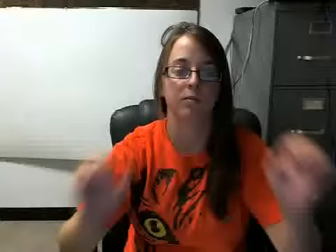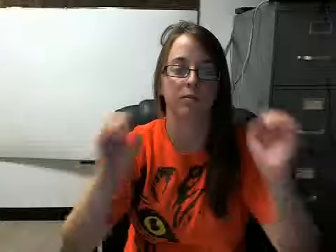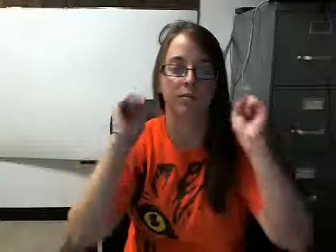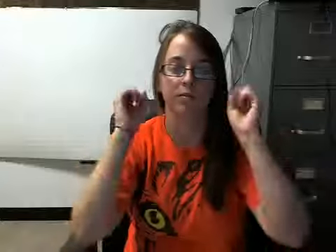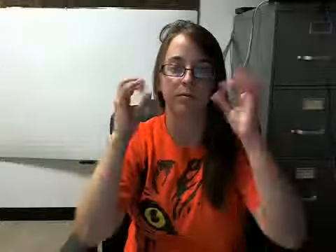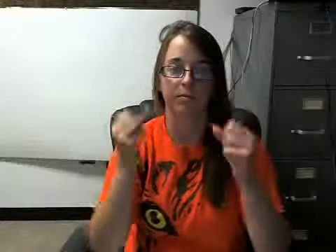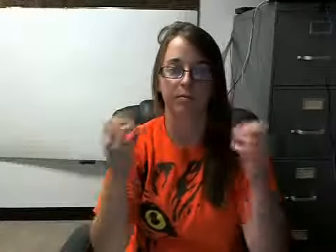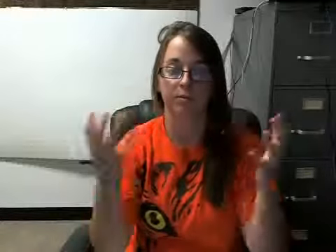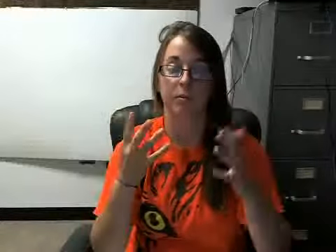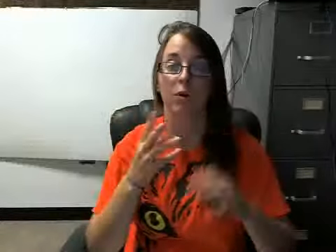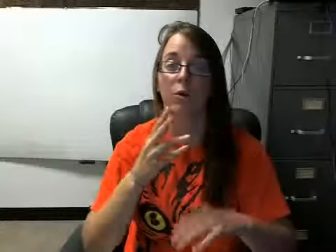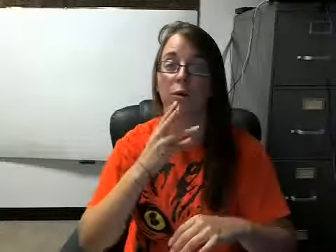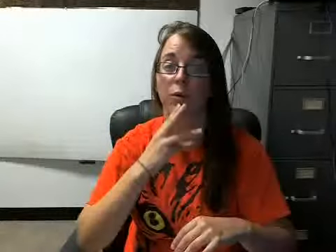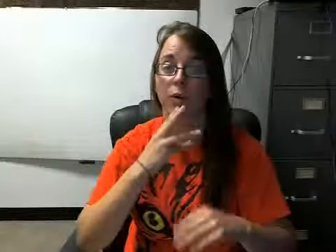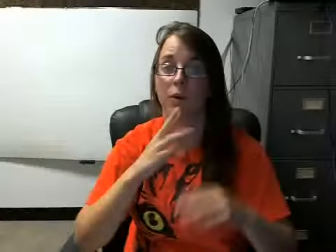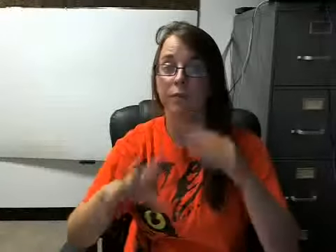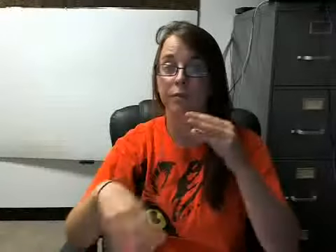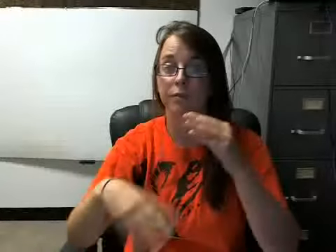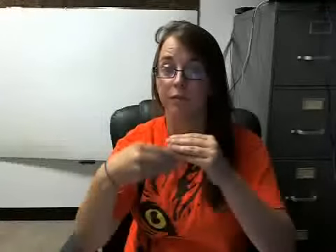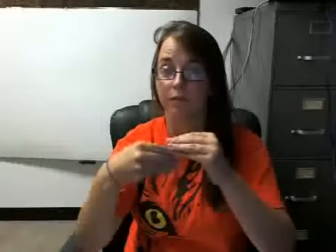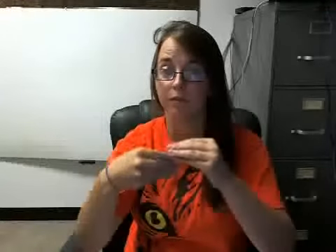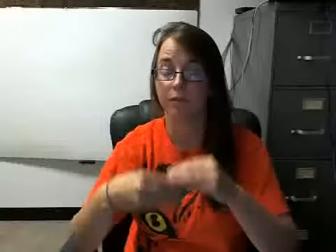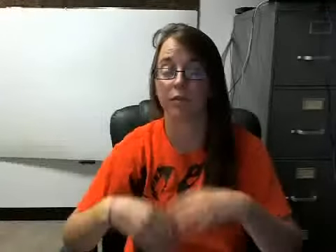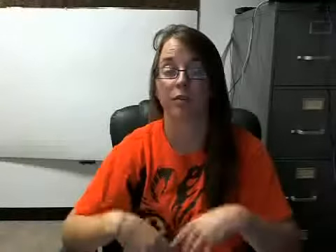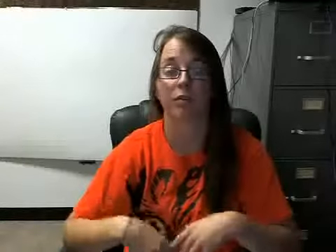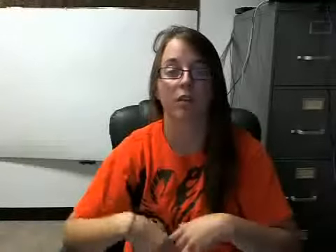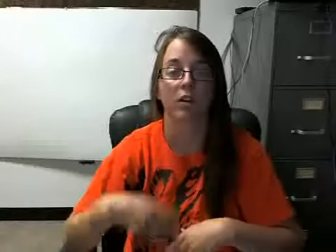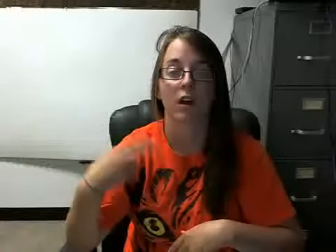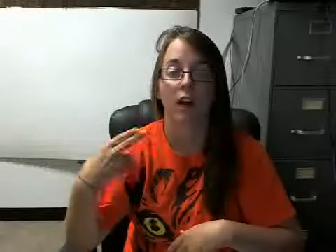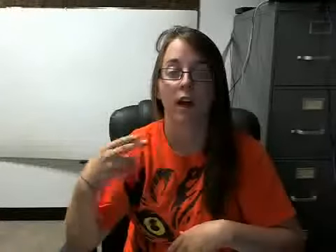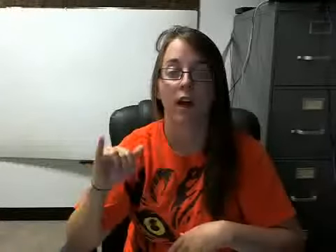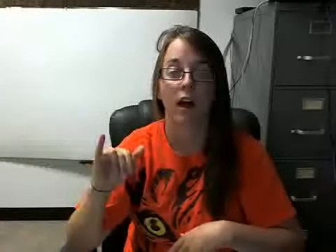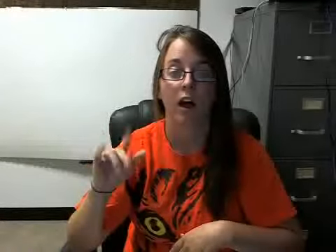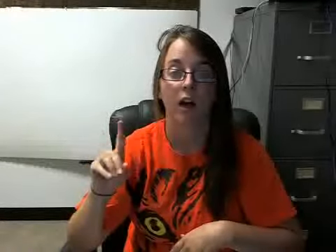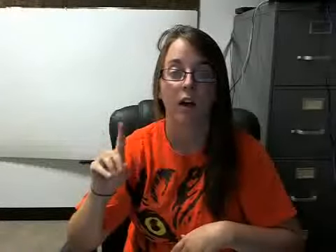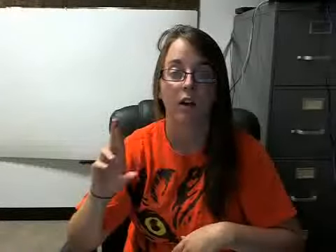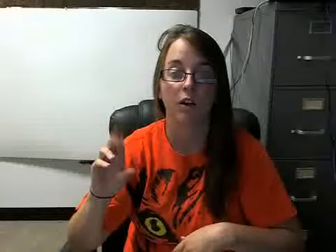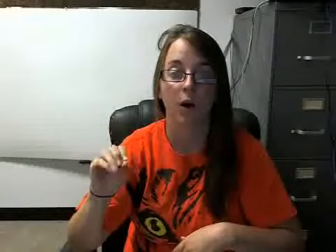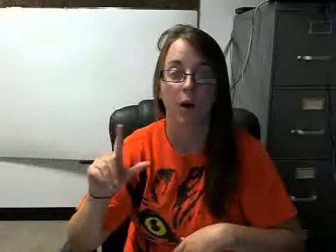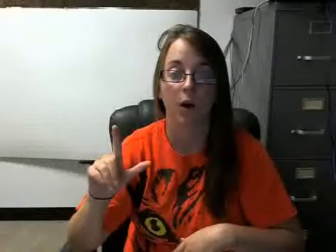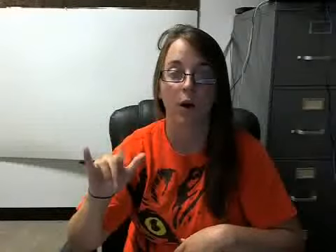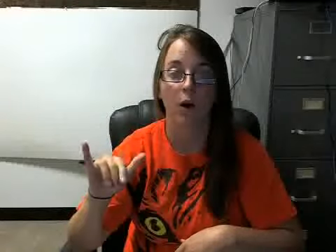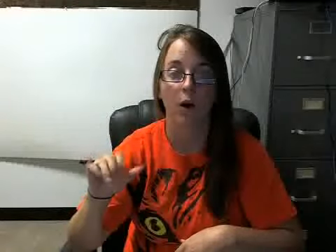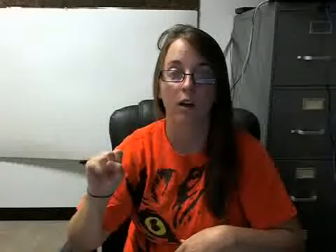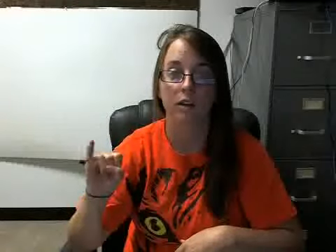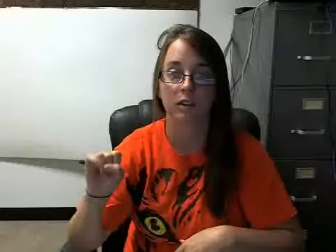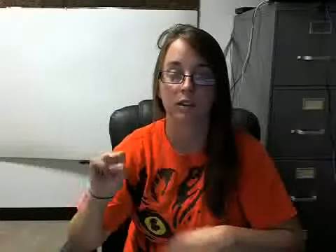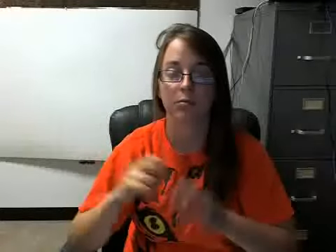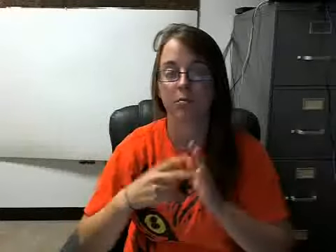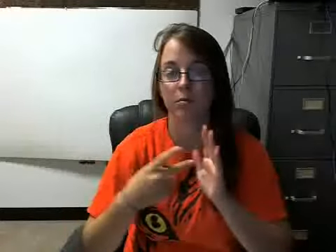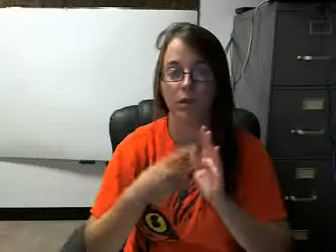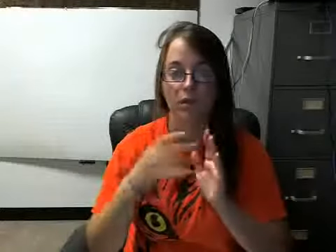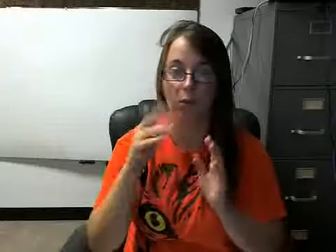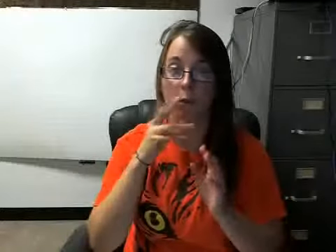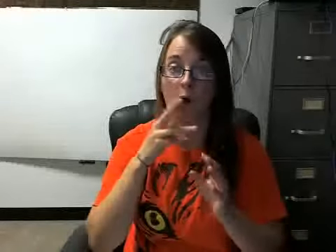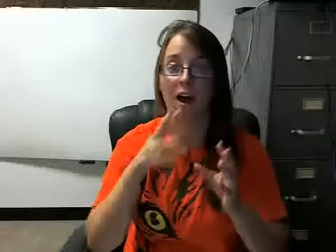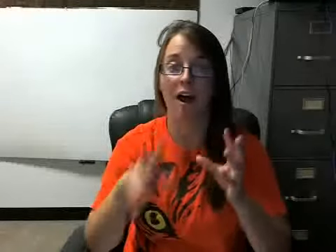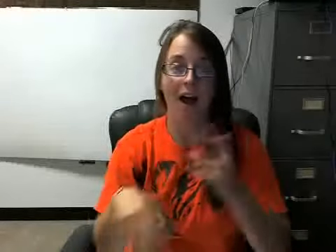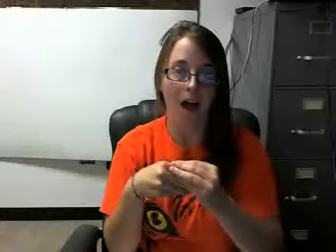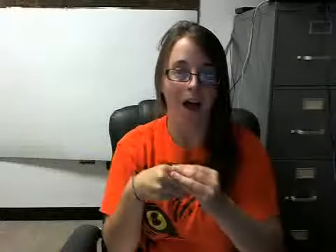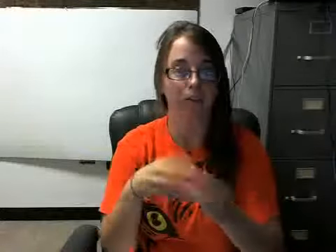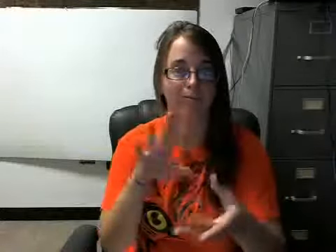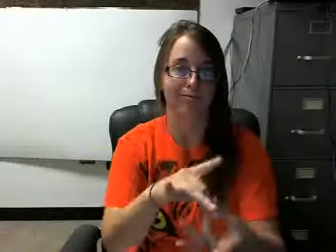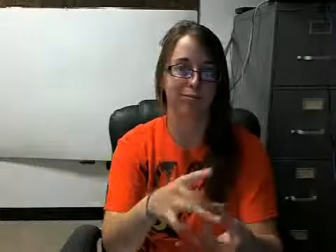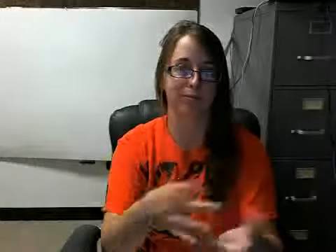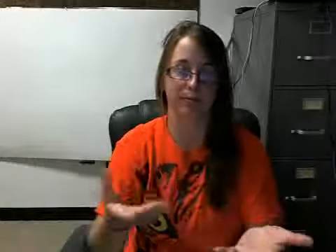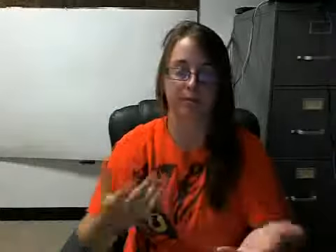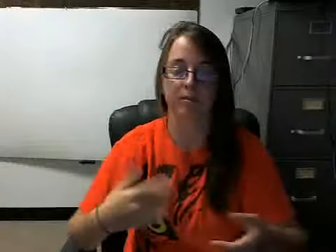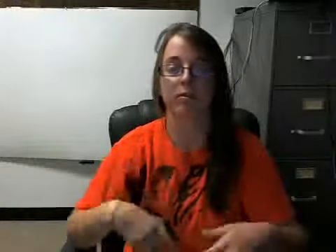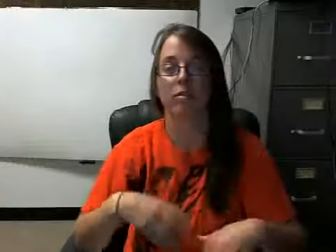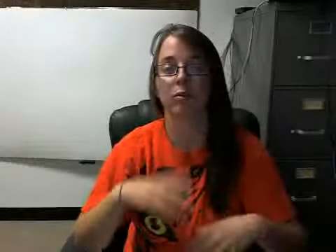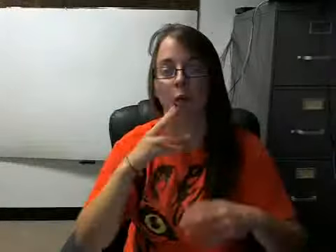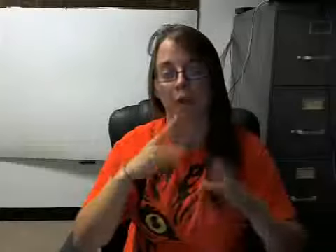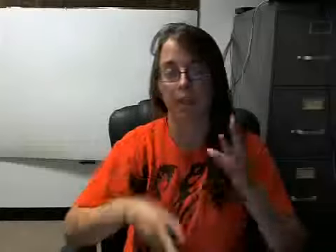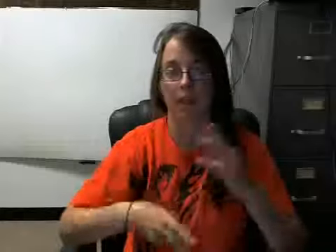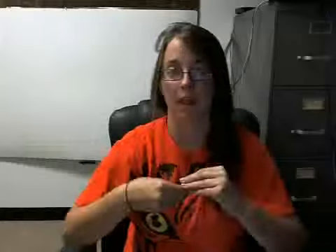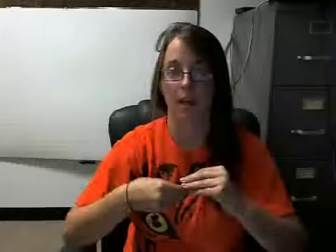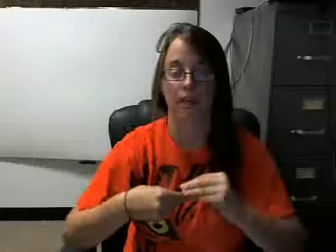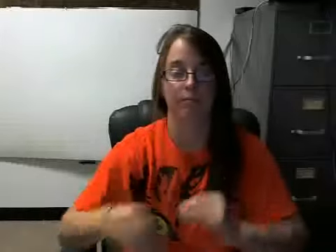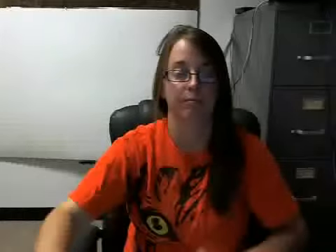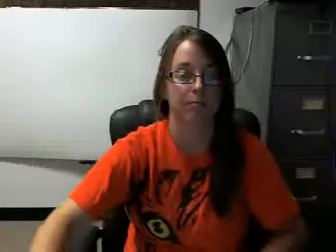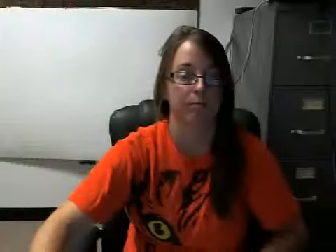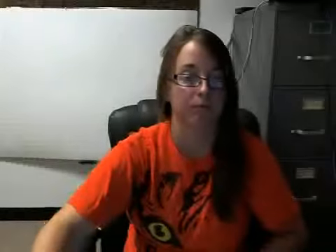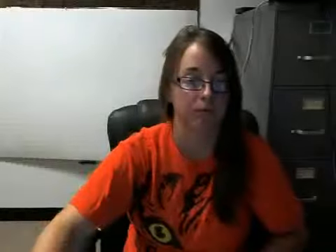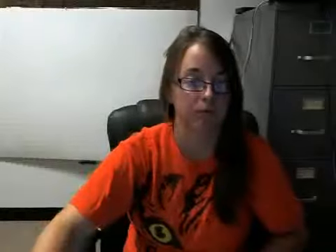Hydrolysis